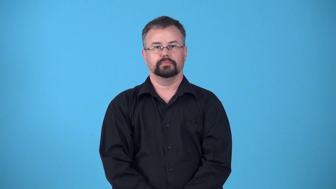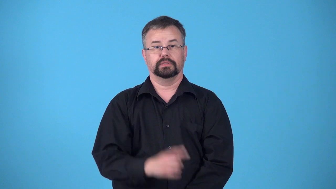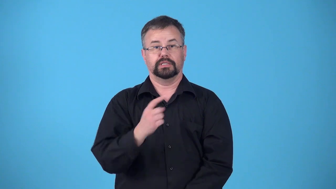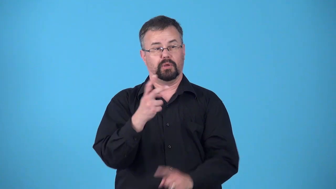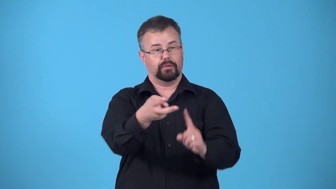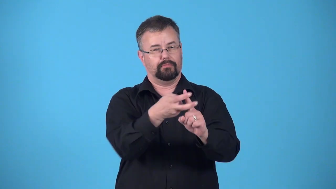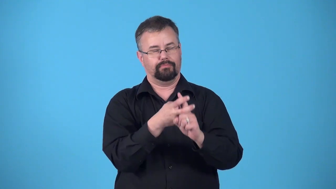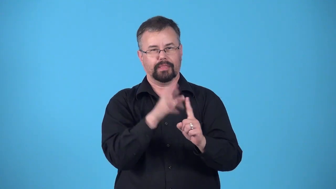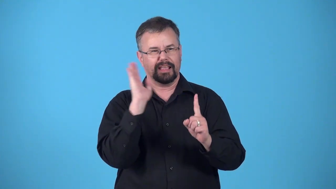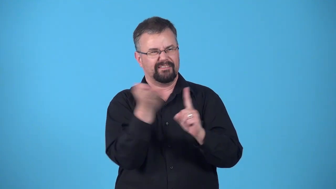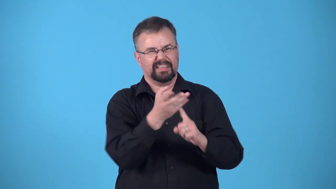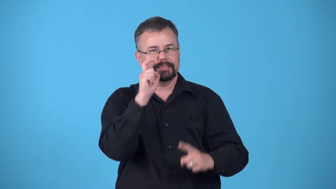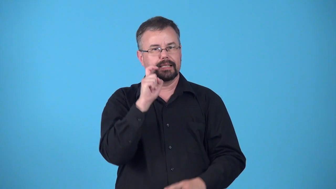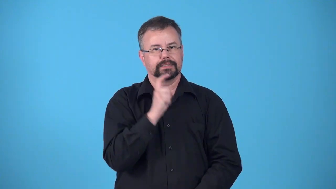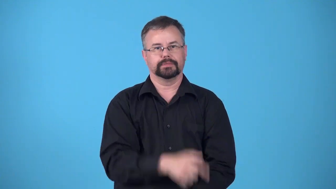conquest